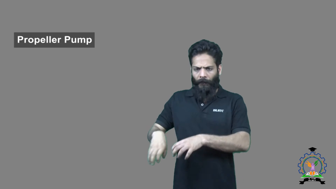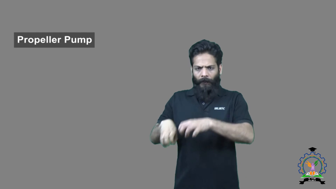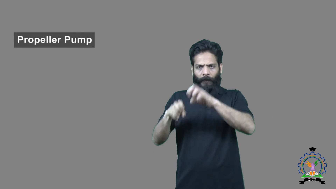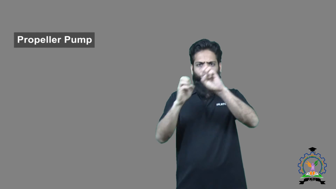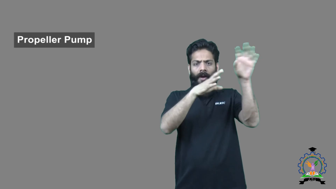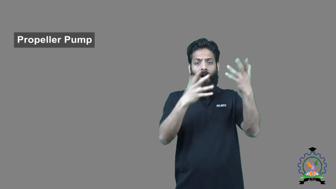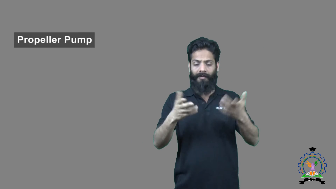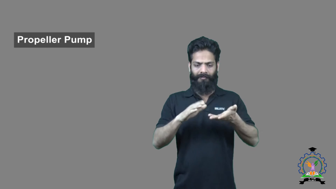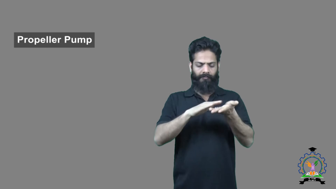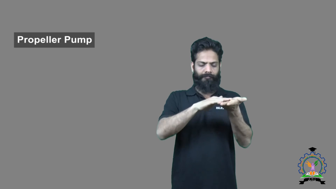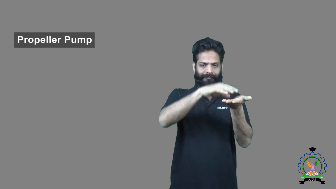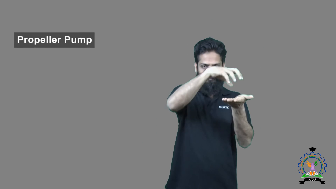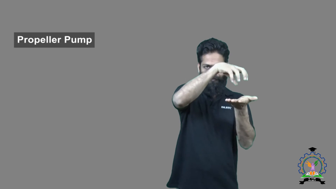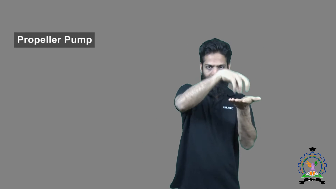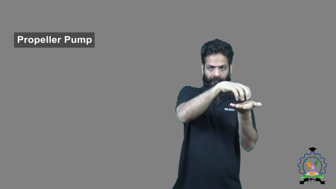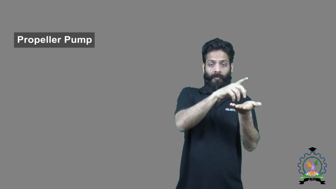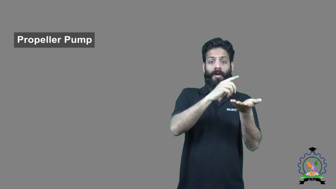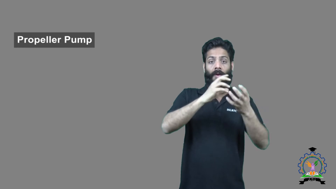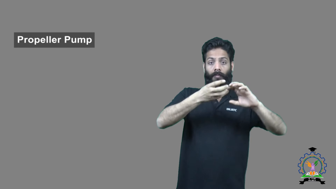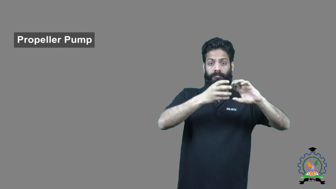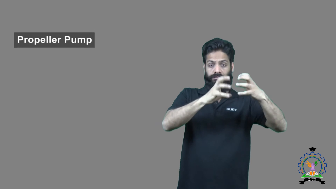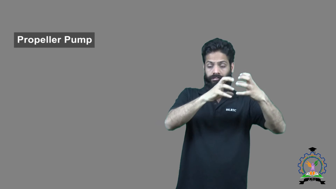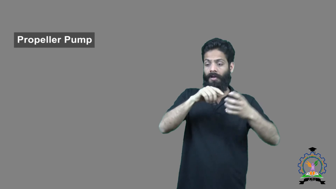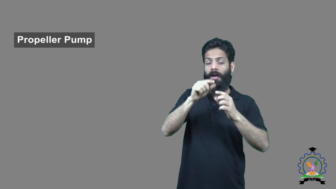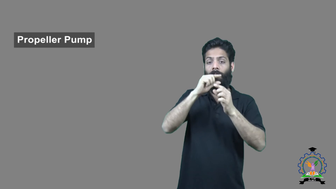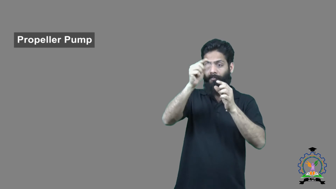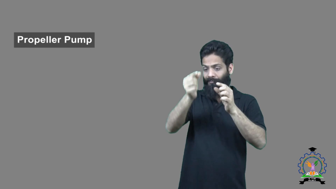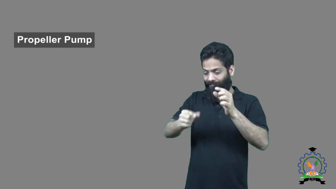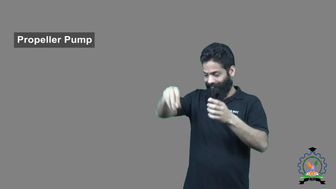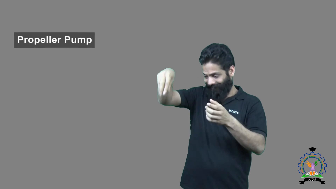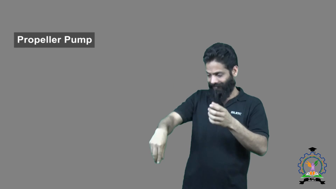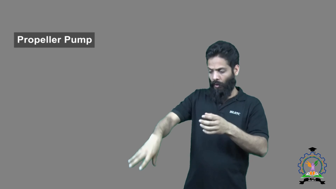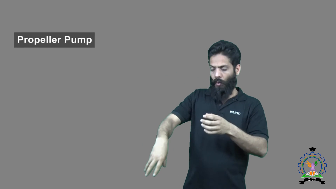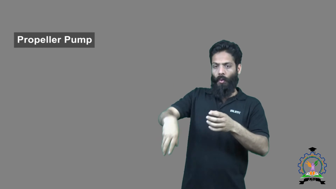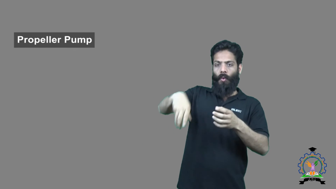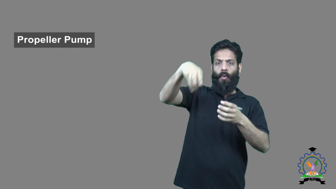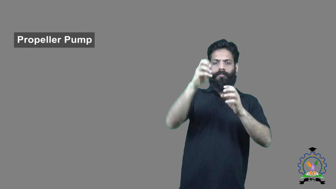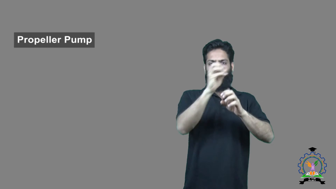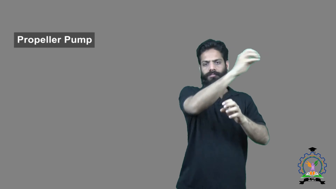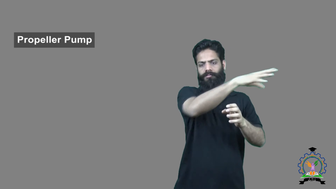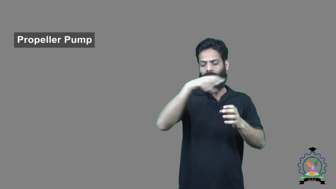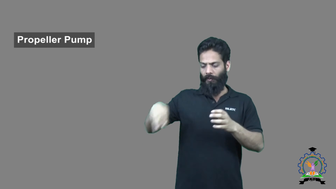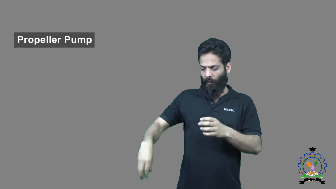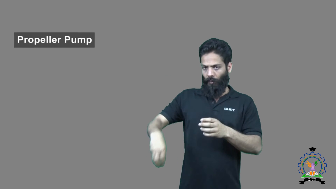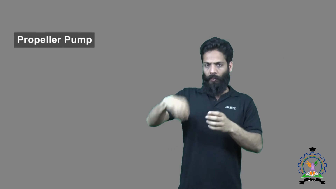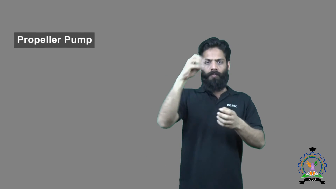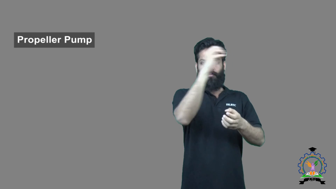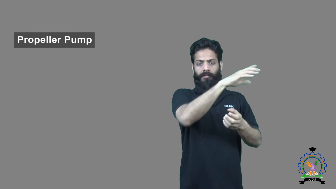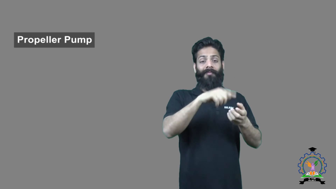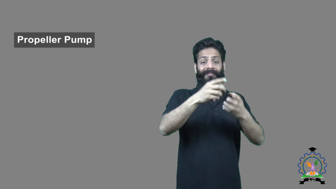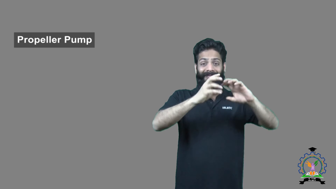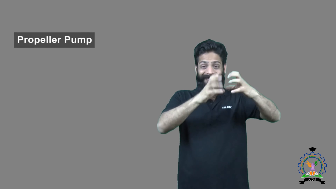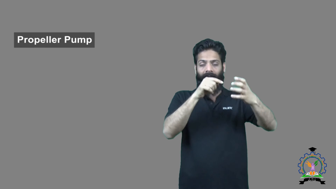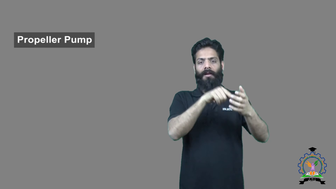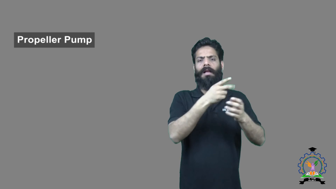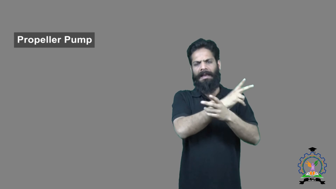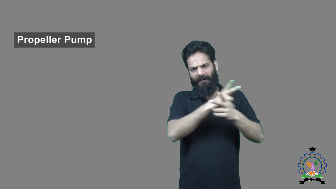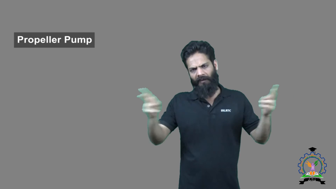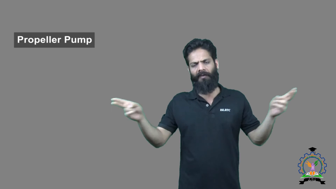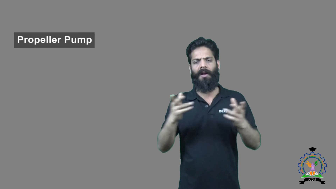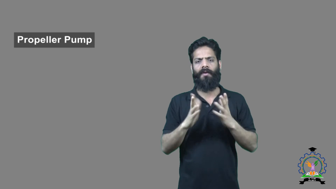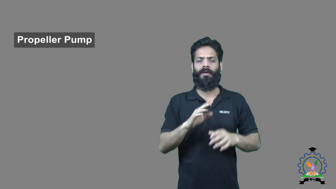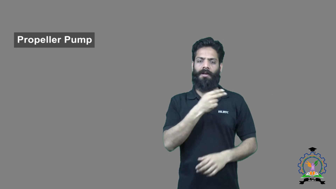Propeller Pump